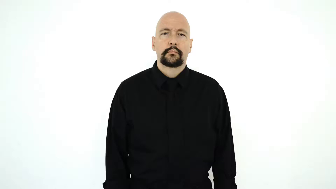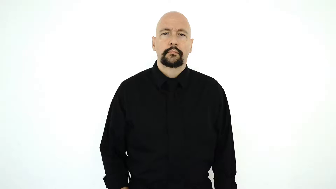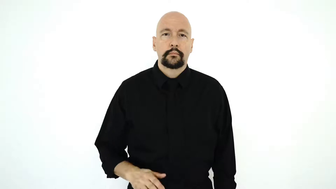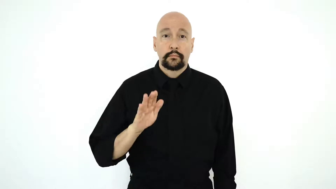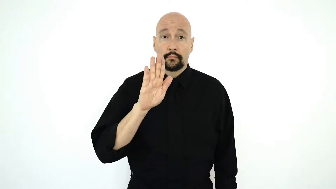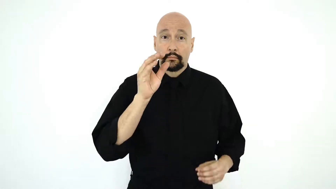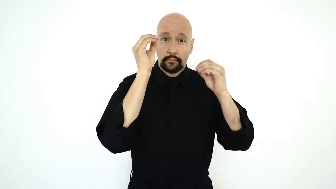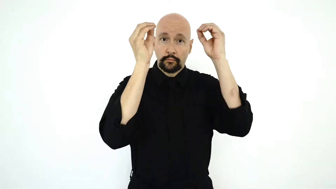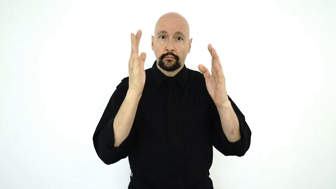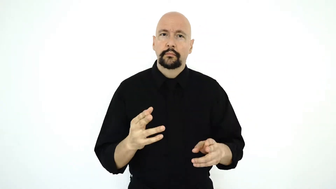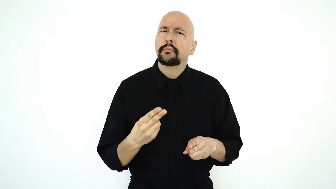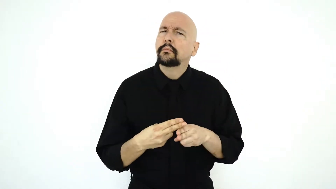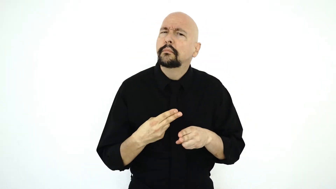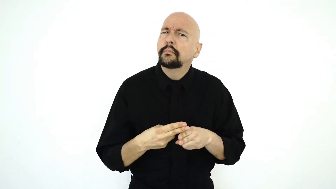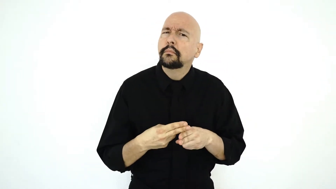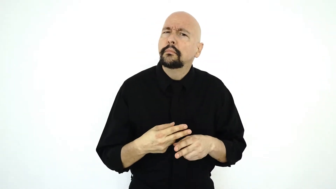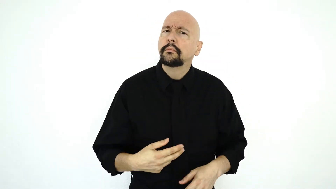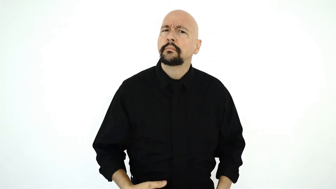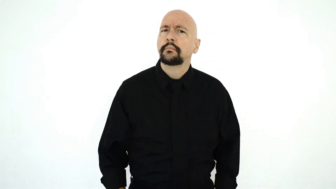YOUR TEACHER what-NAME?